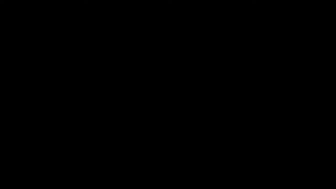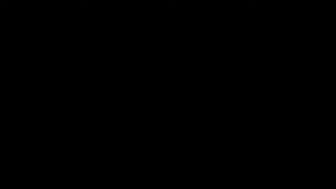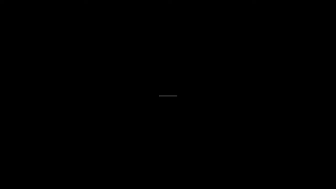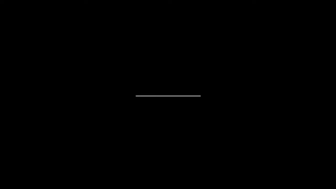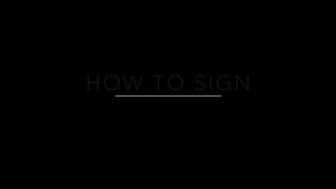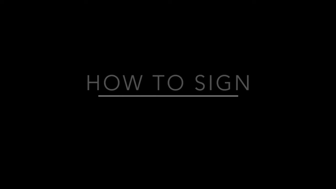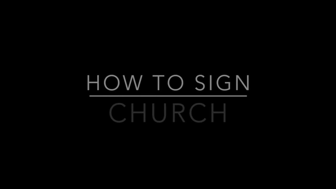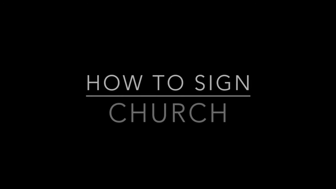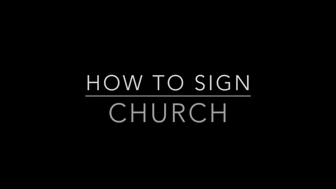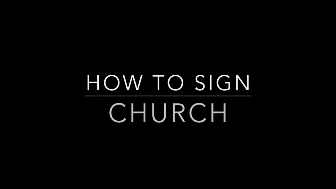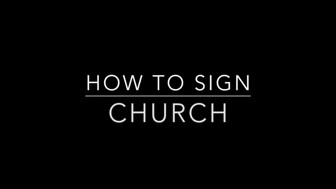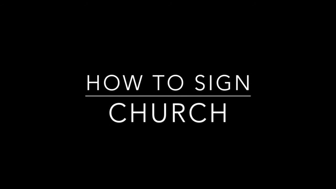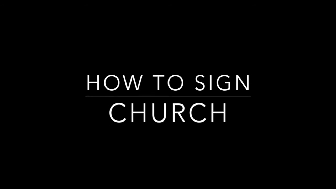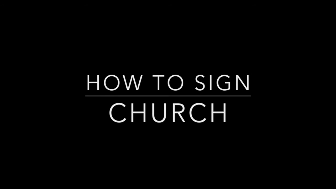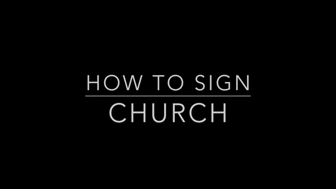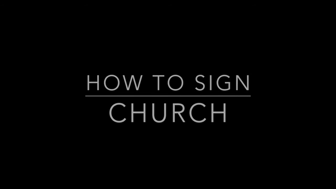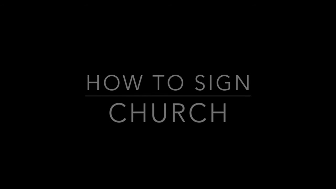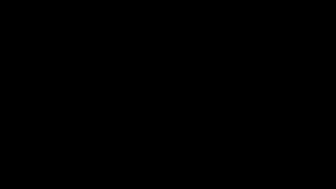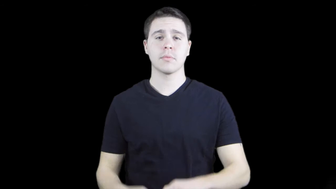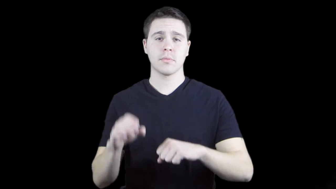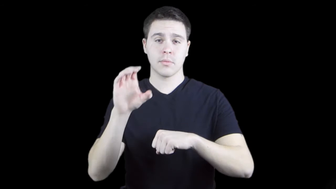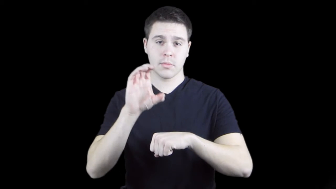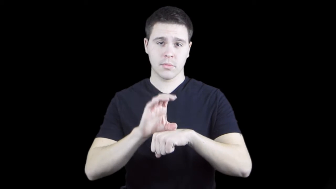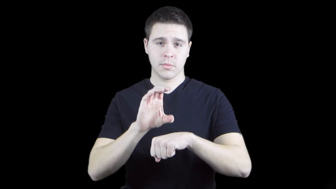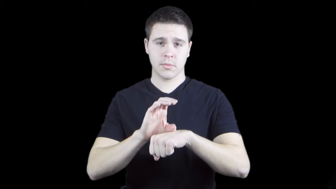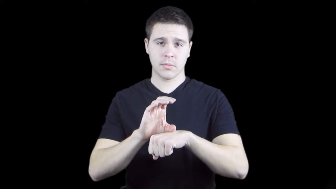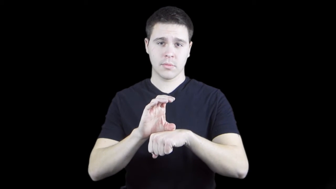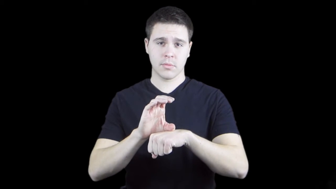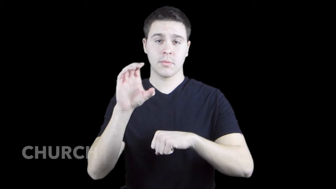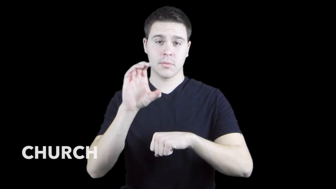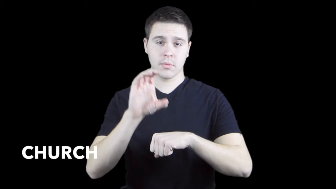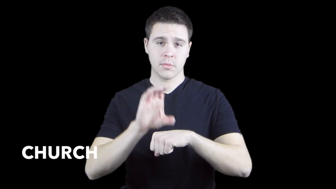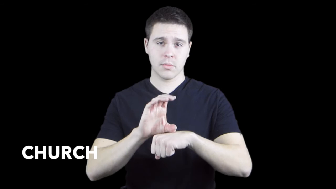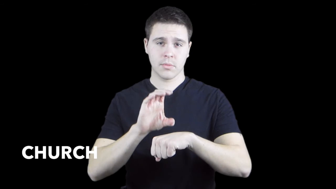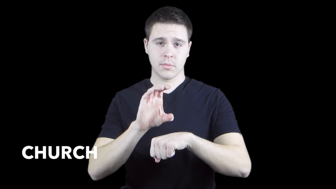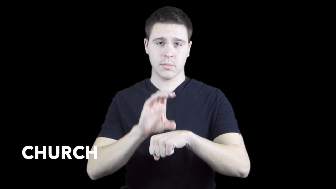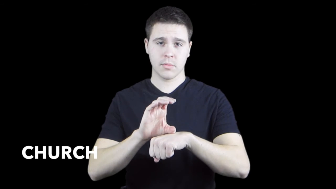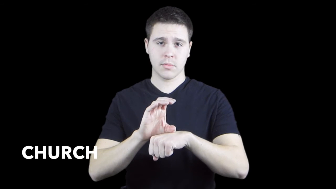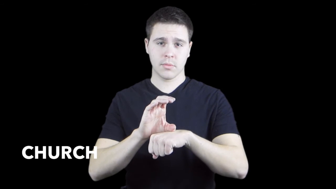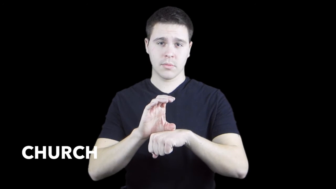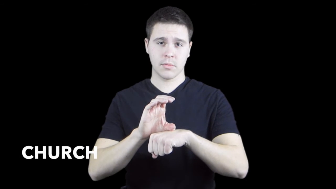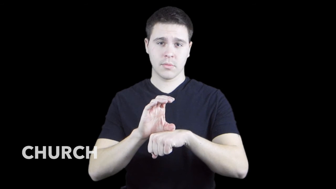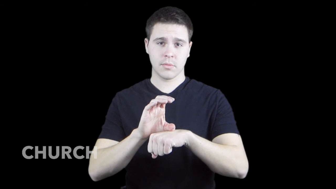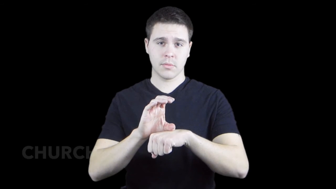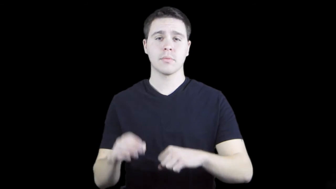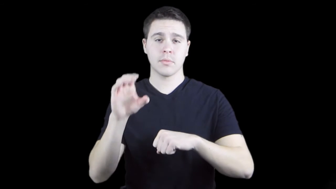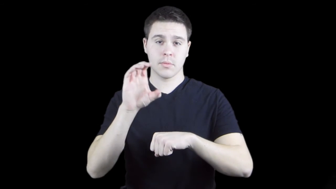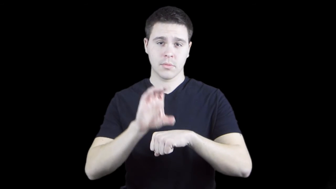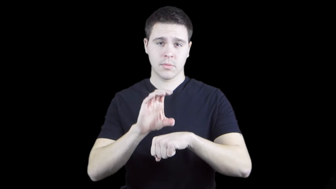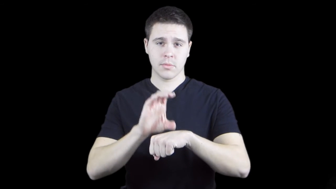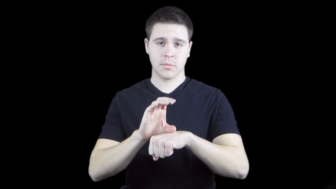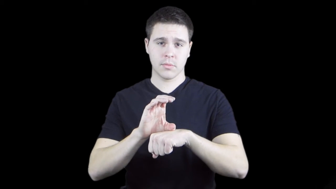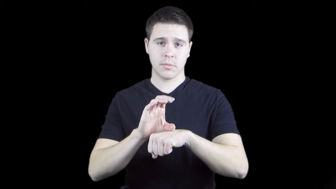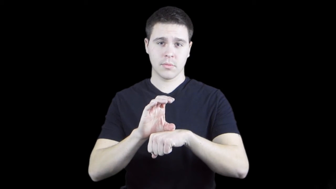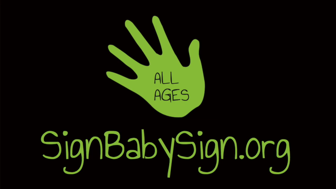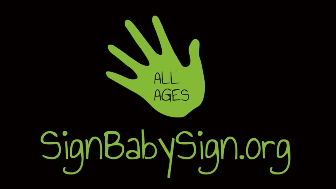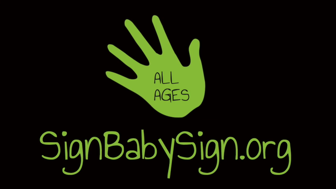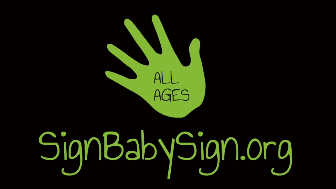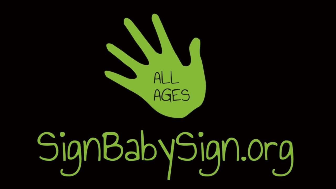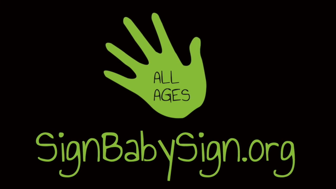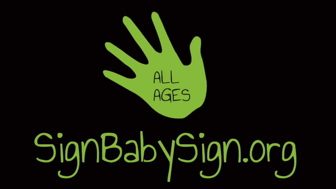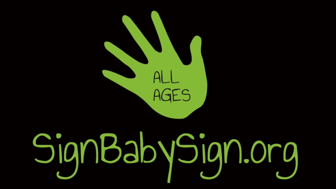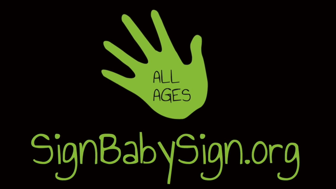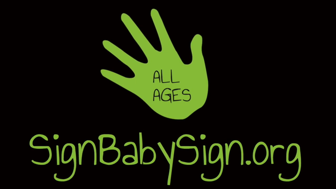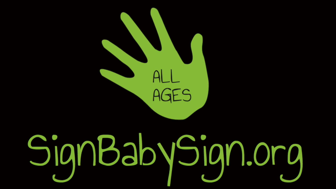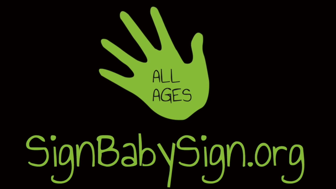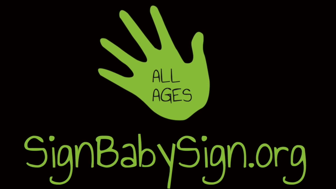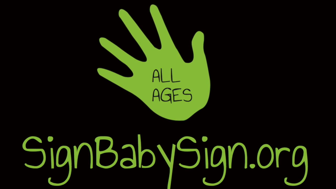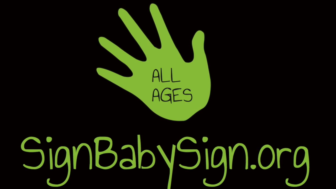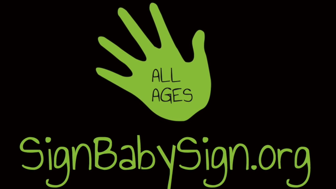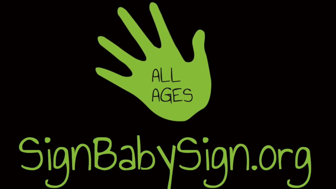Church